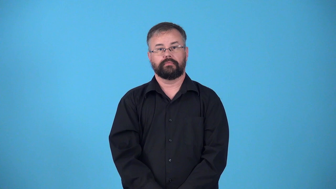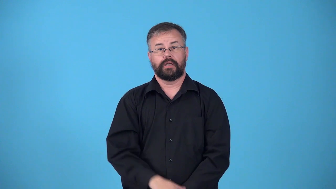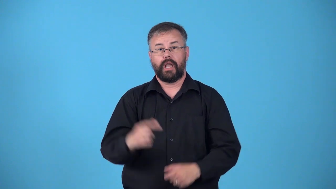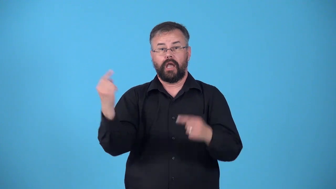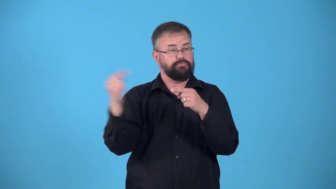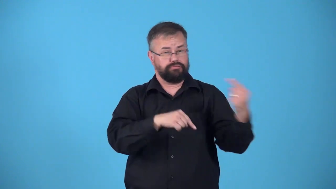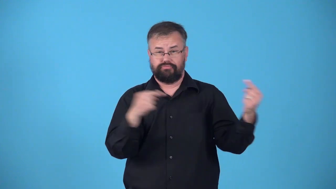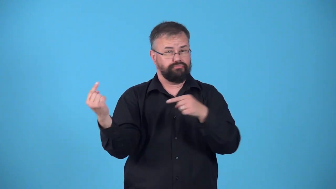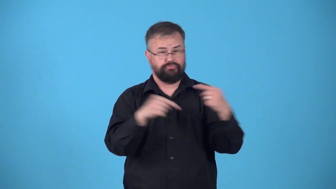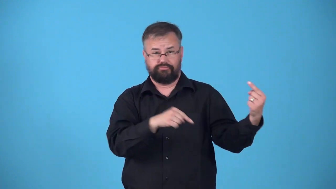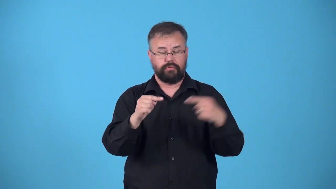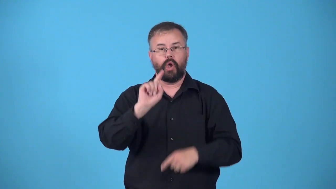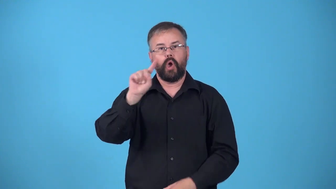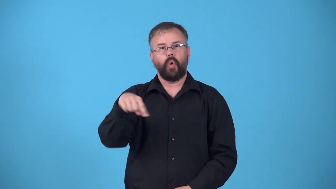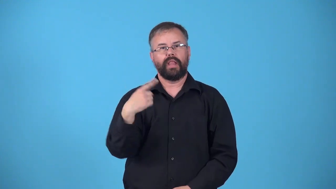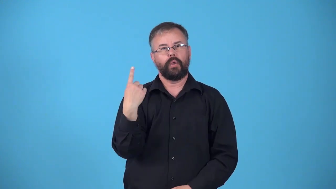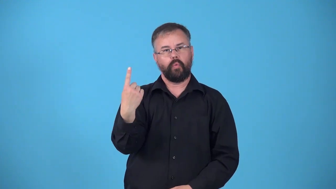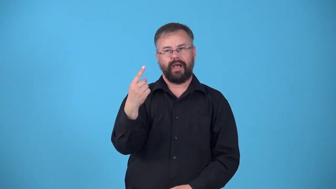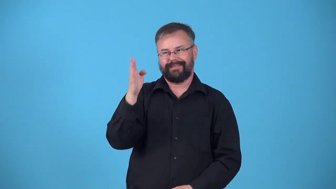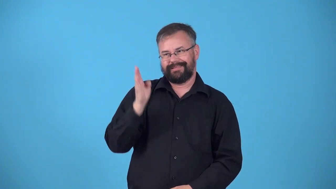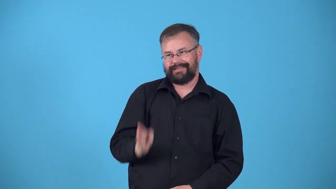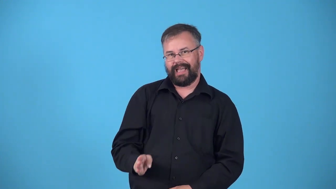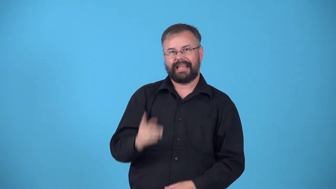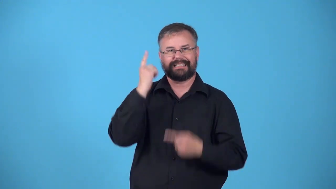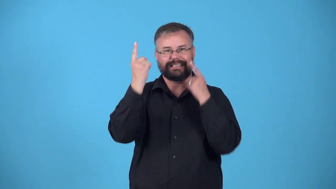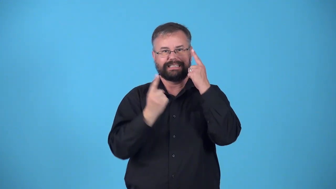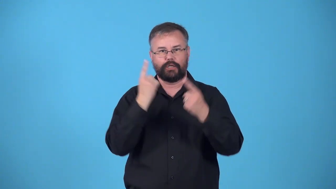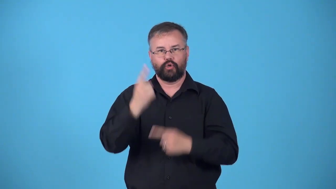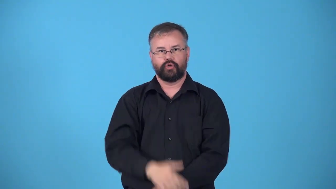one sided